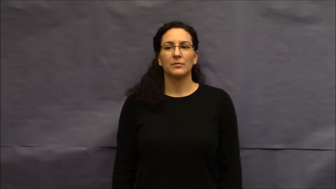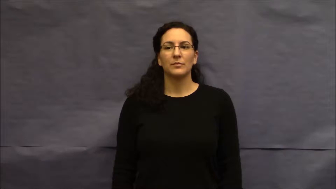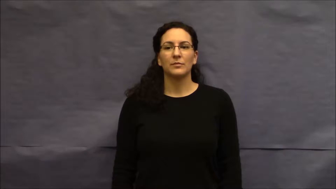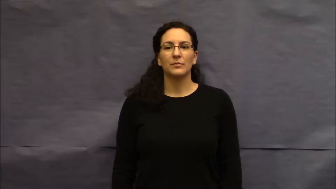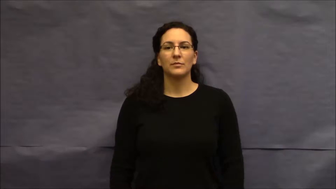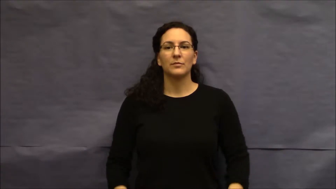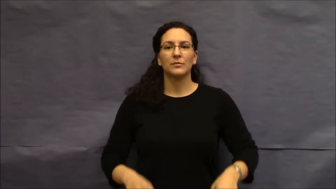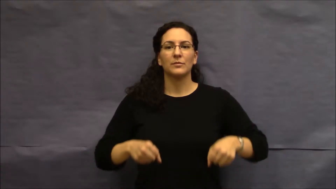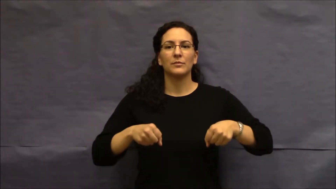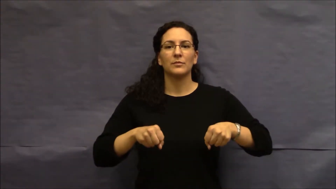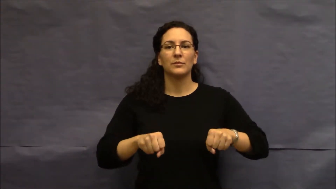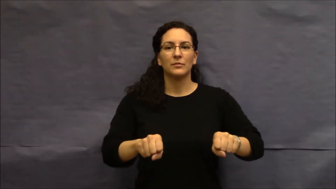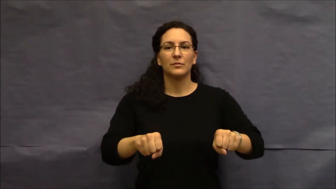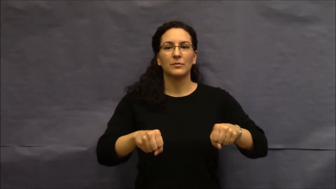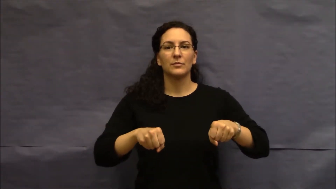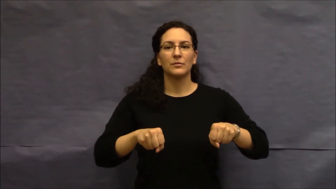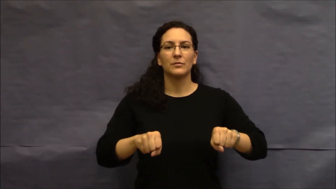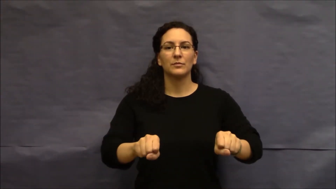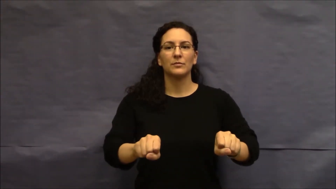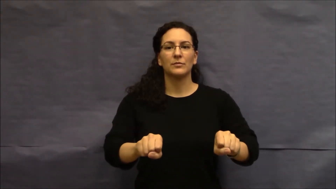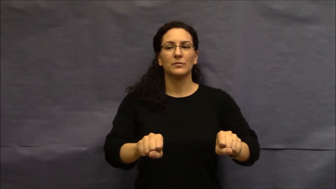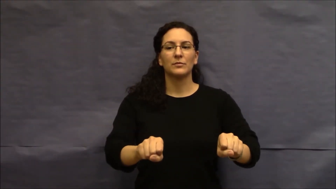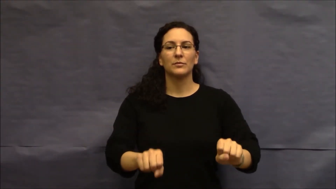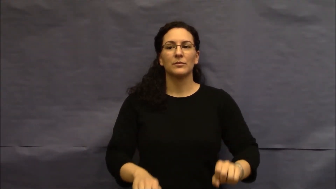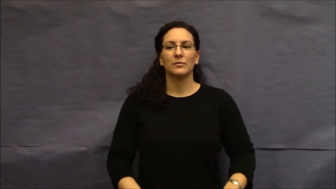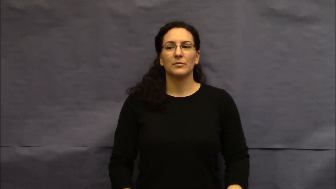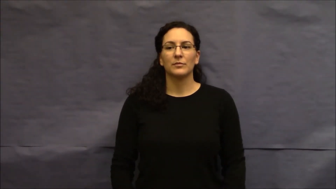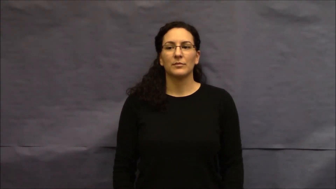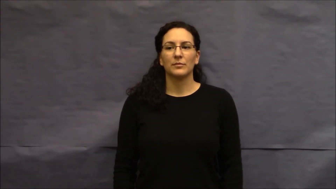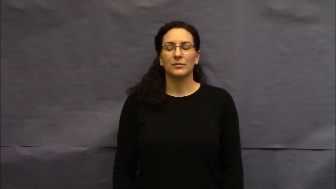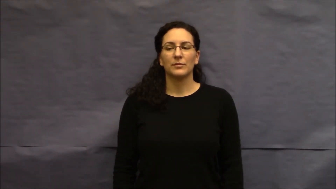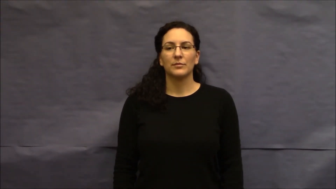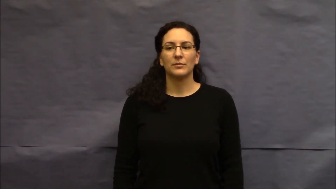Rolling Pin